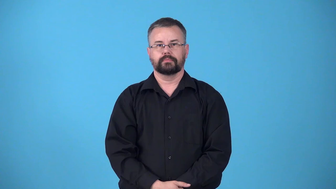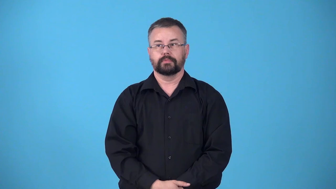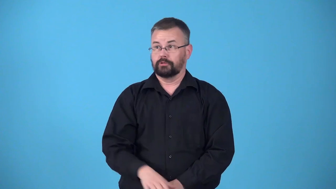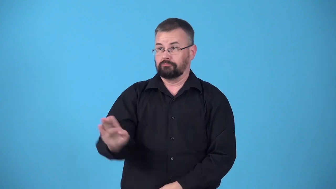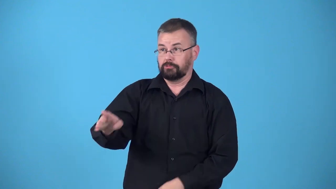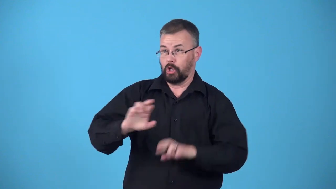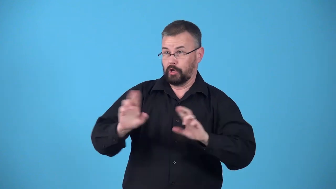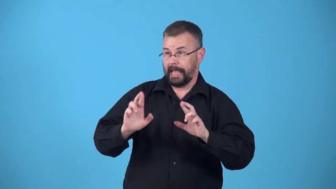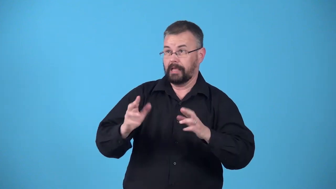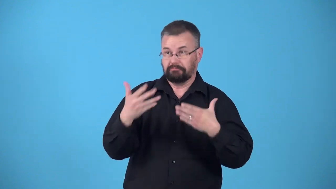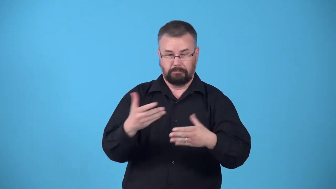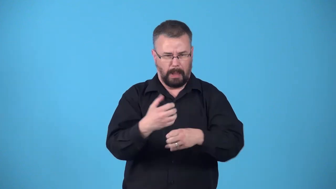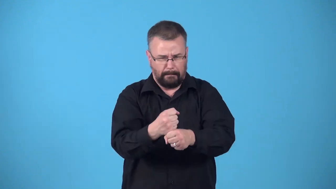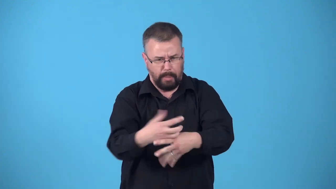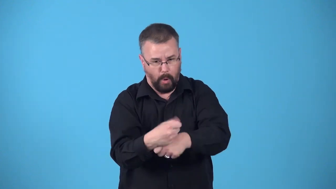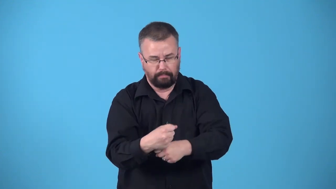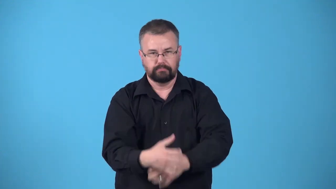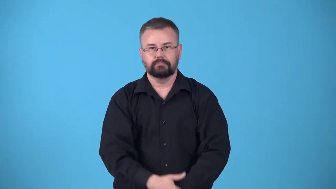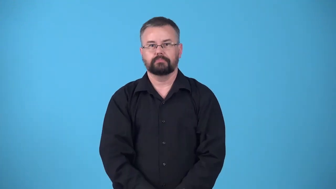fire in the hole